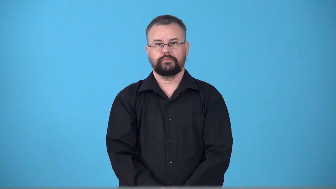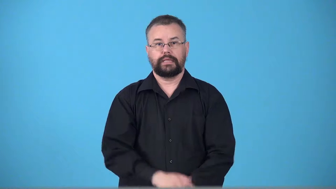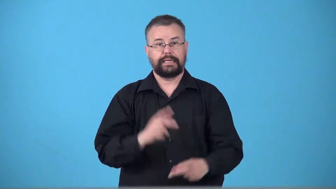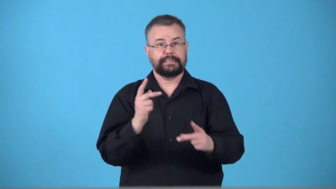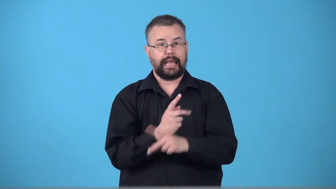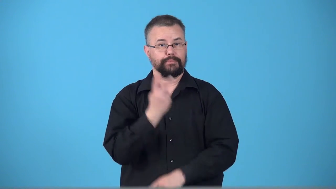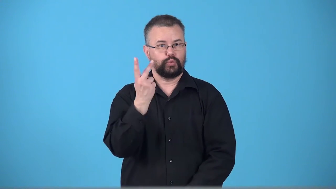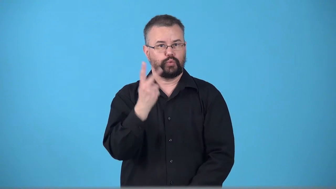twofold